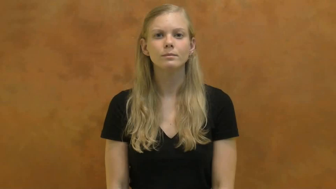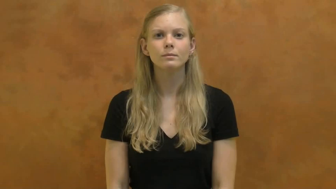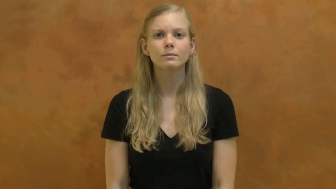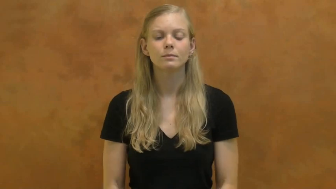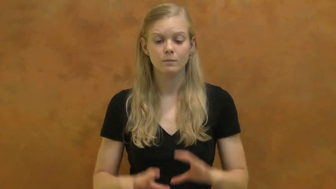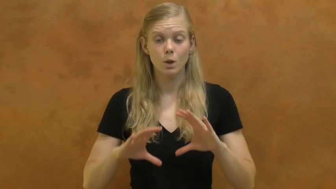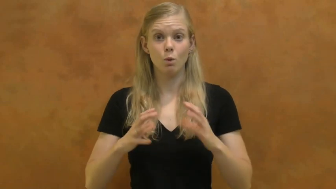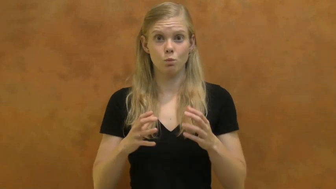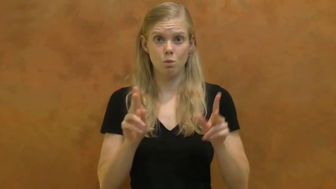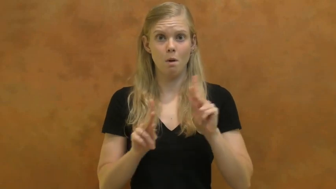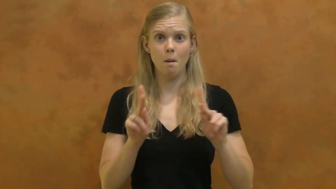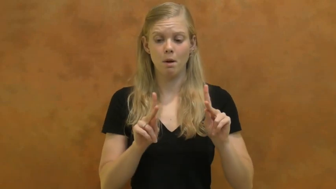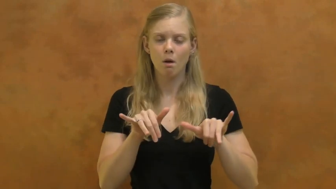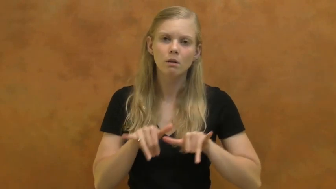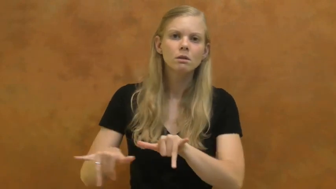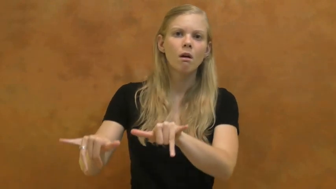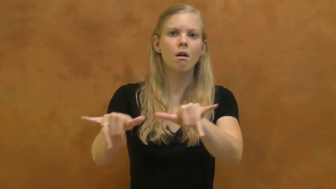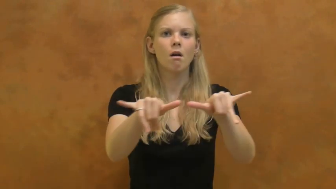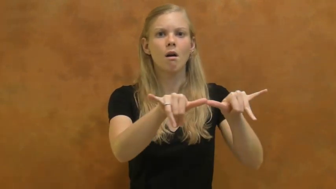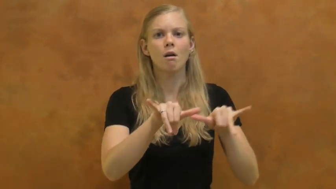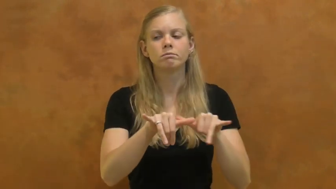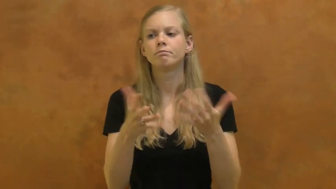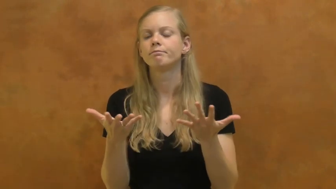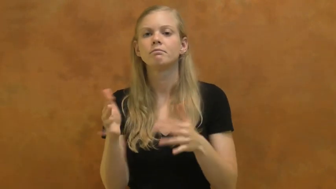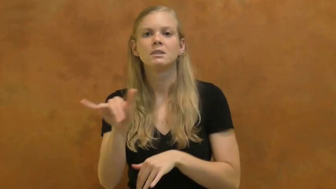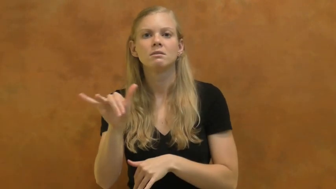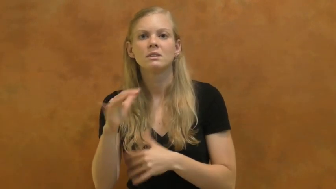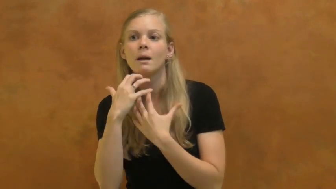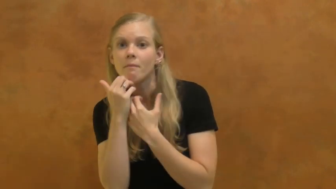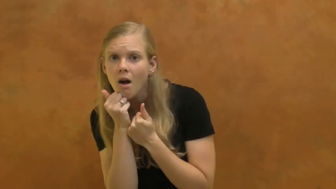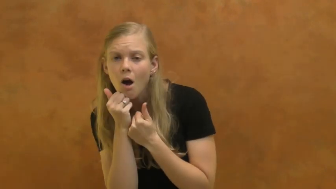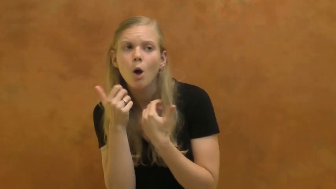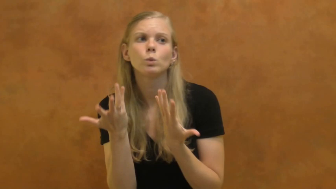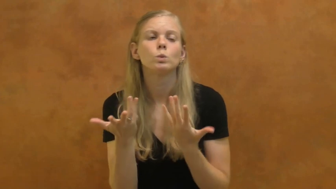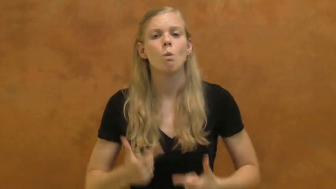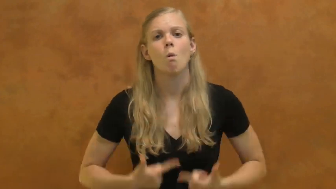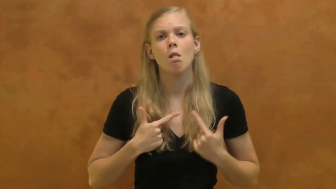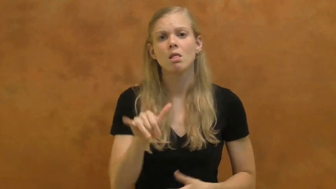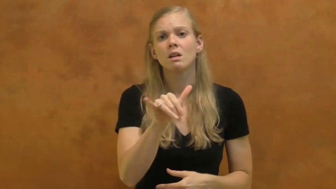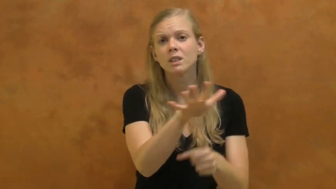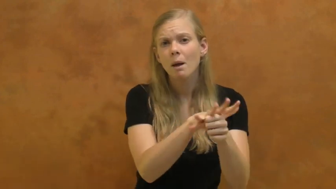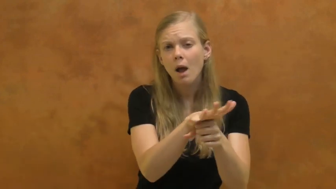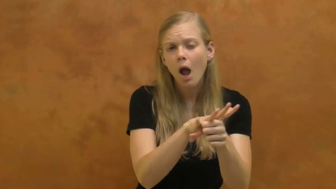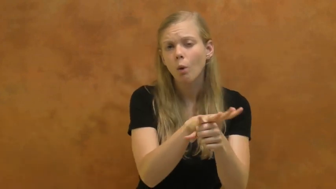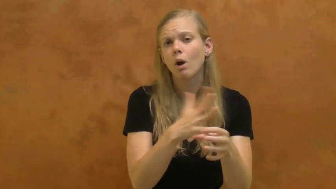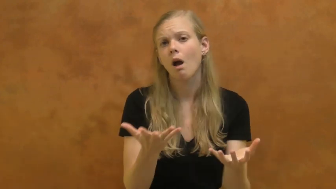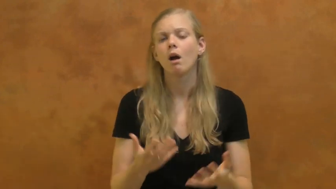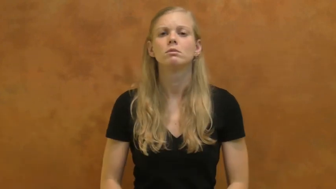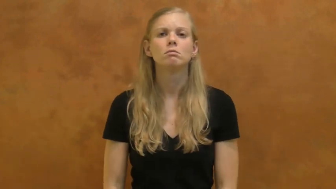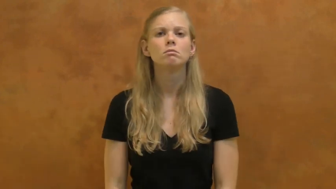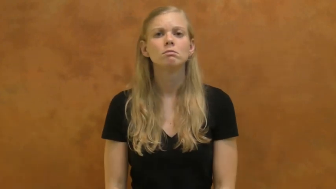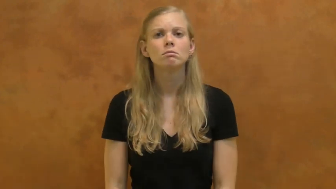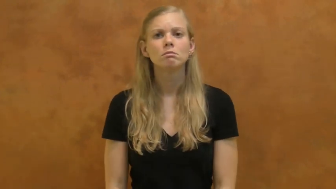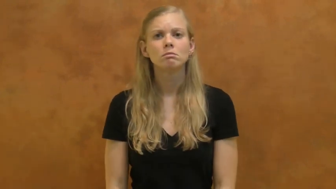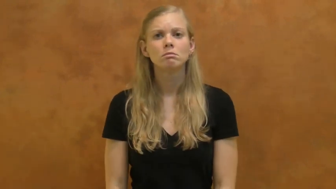community